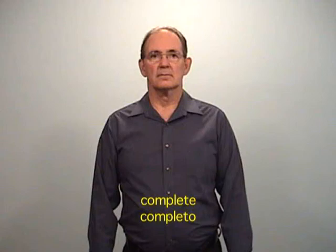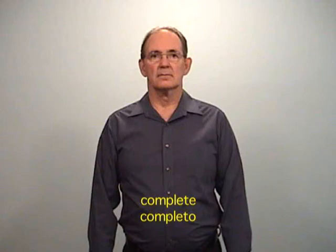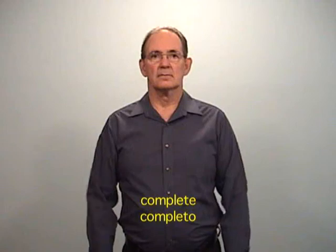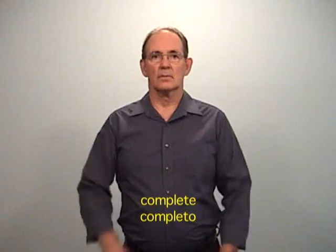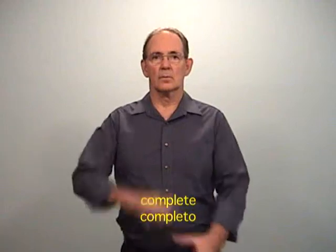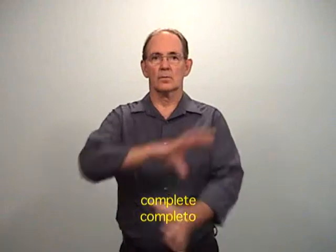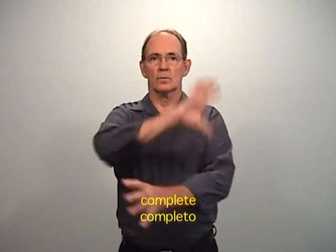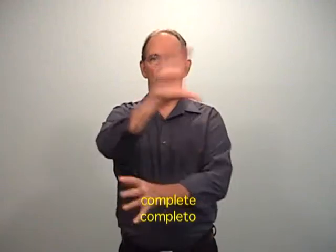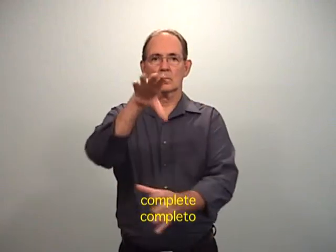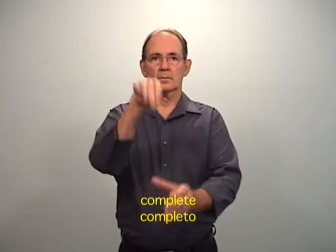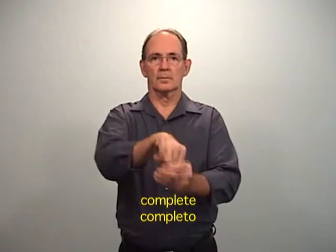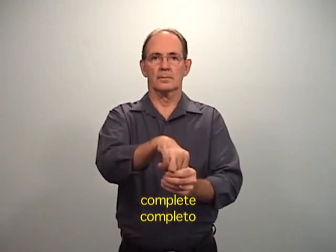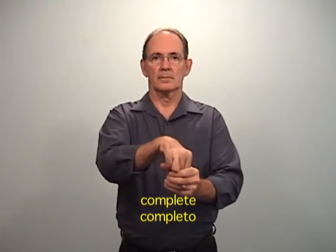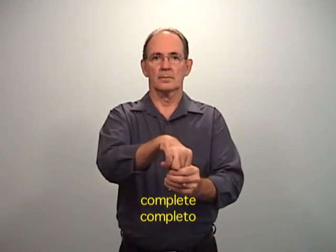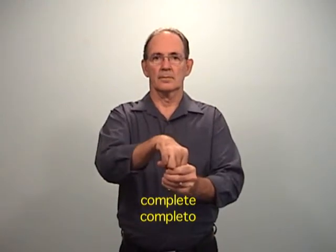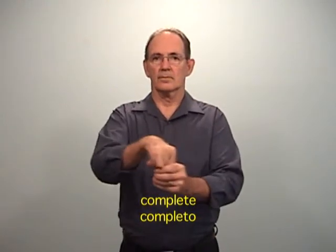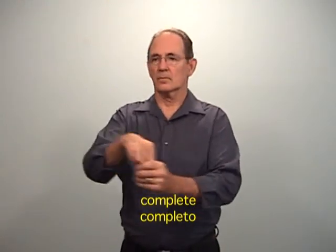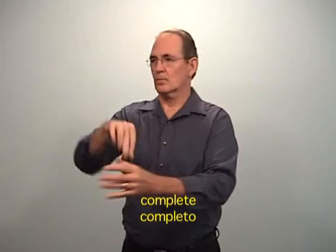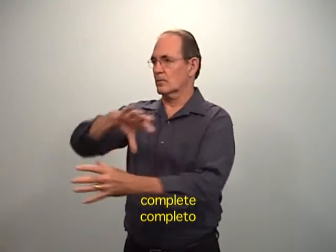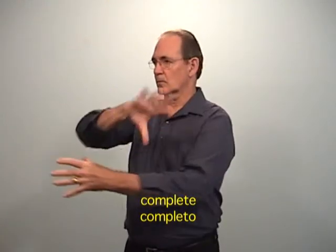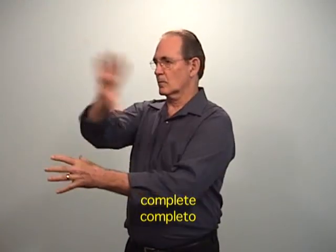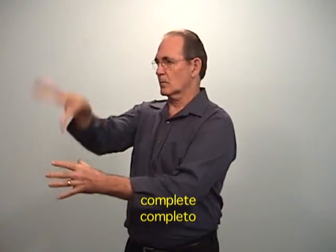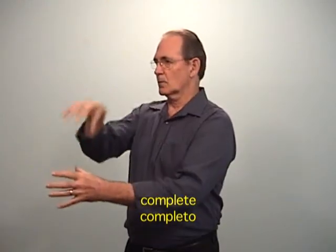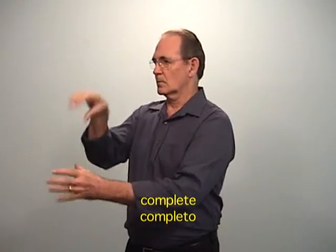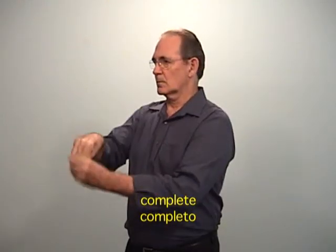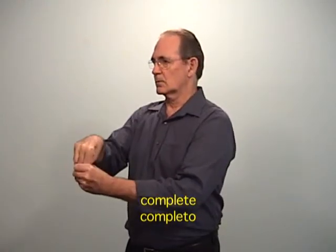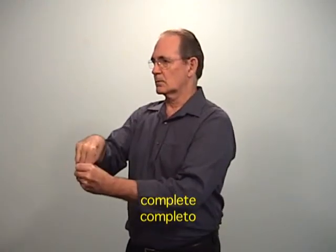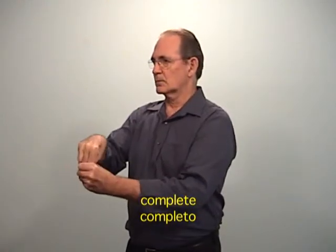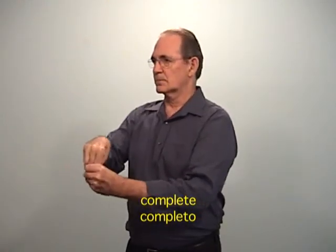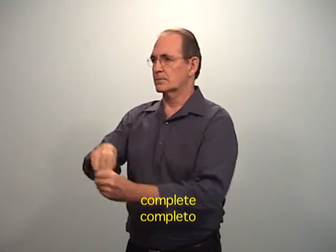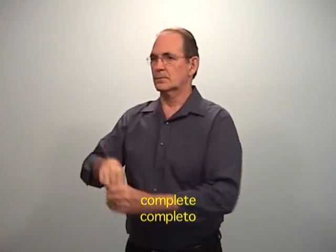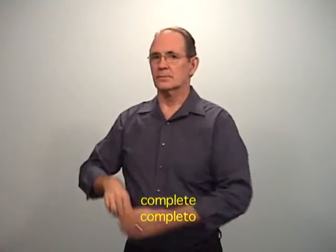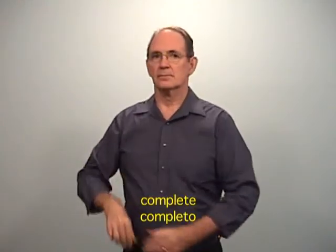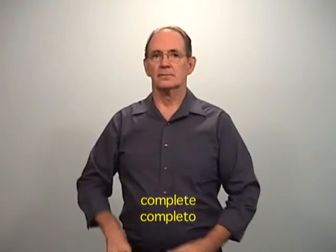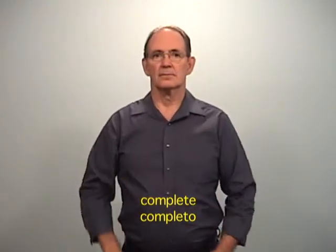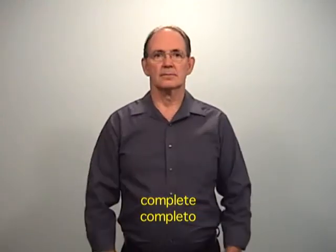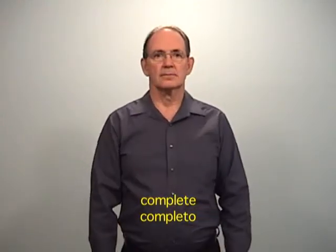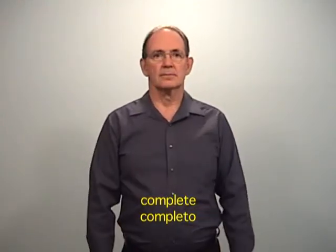Complete